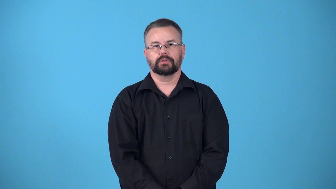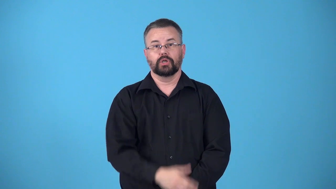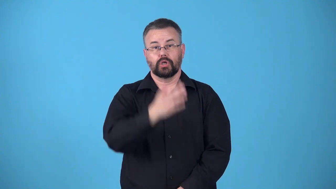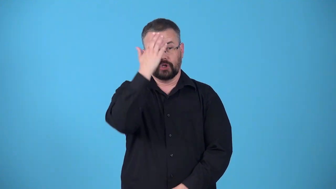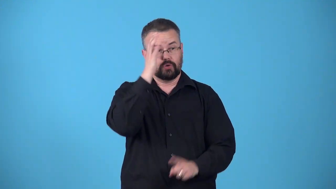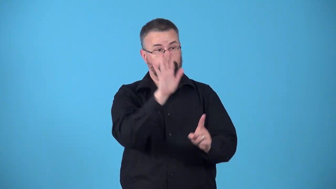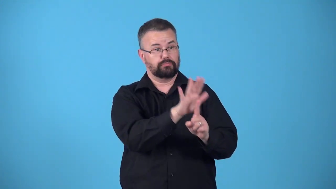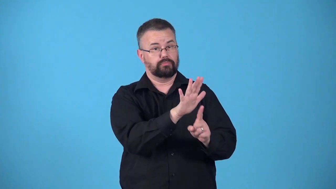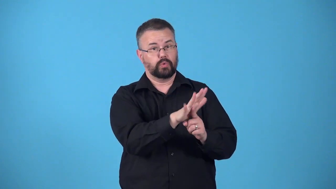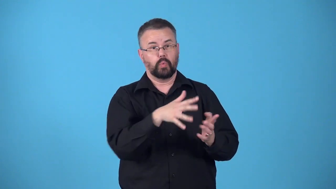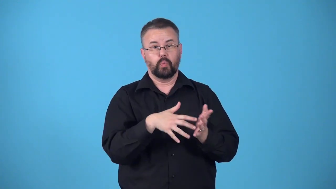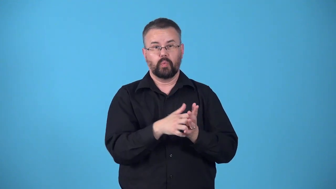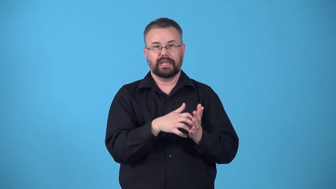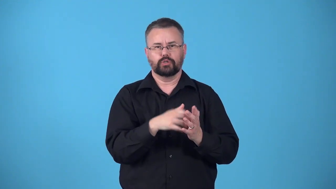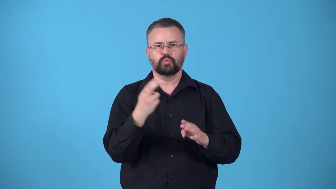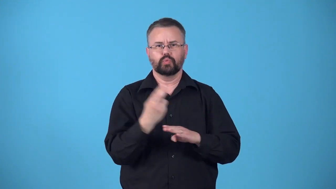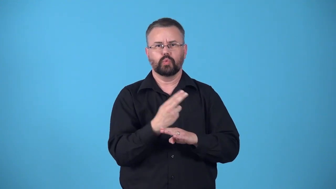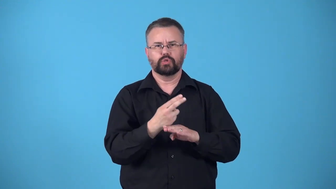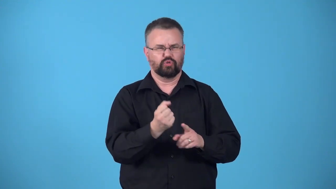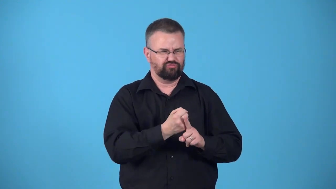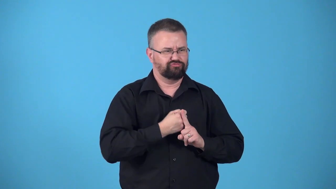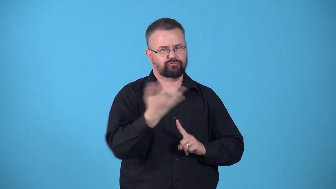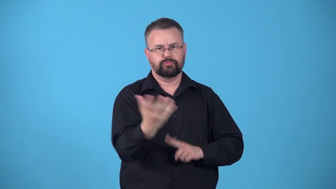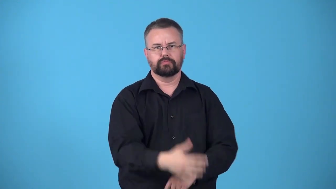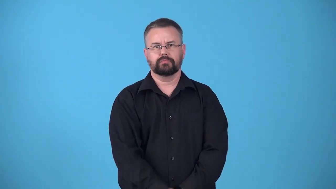cheap shot